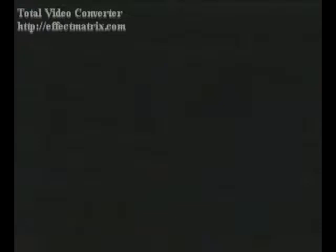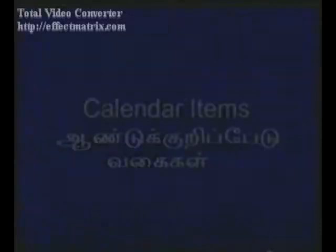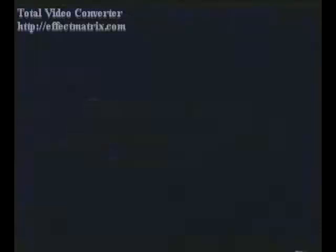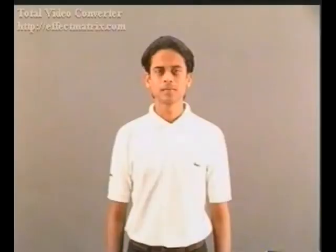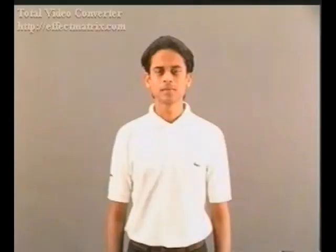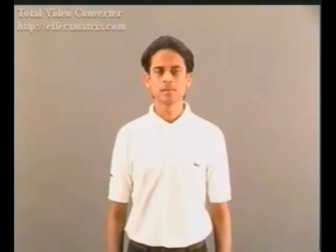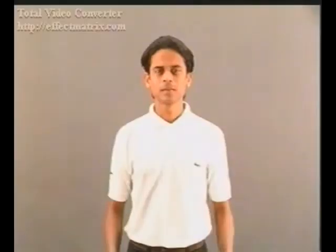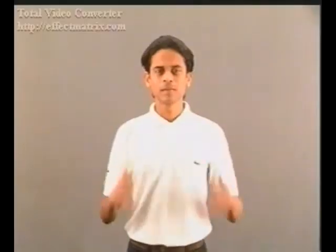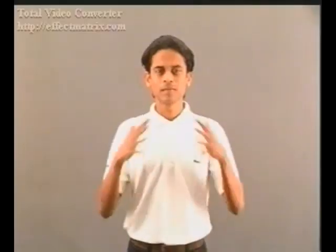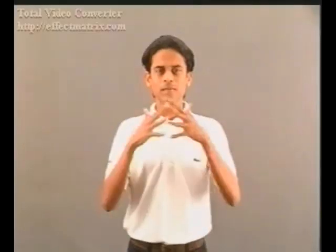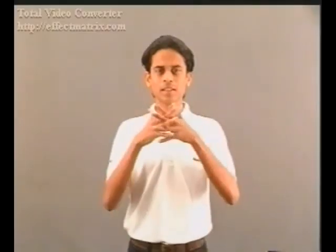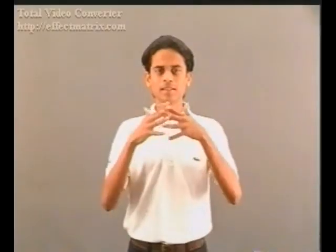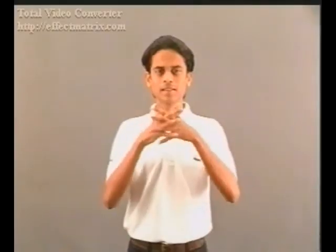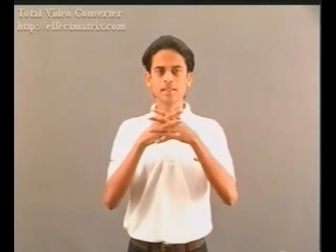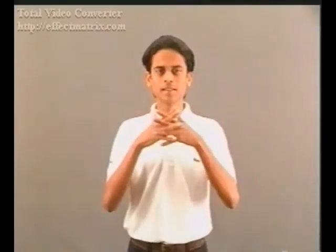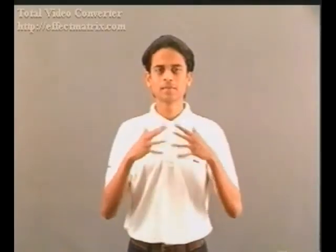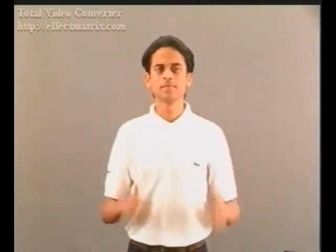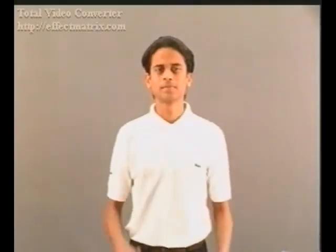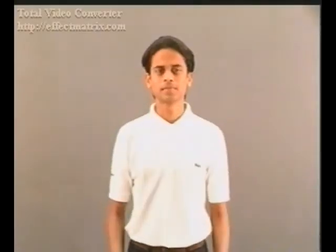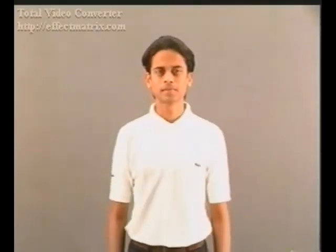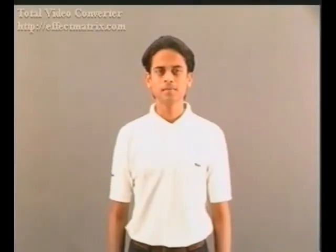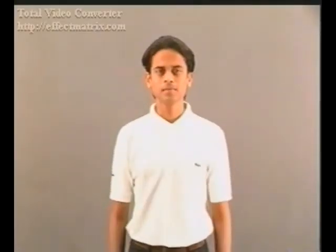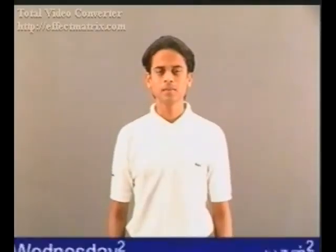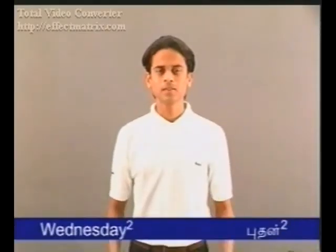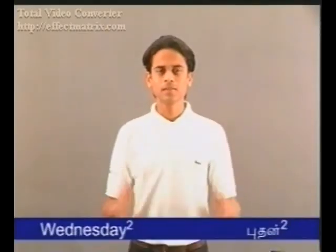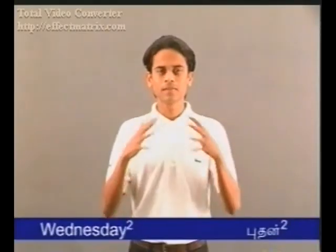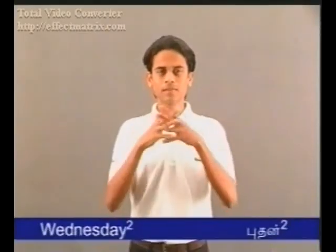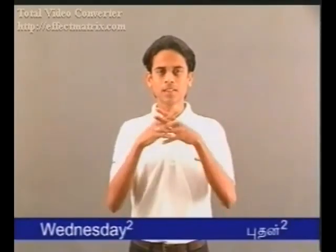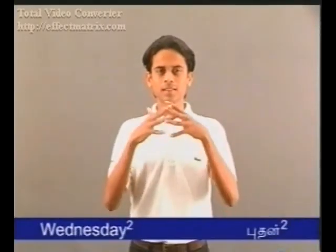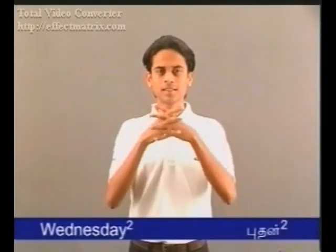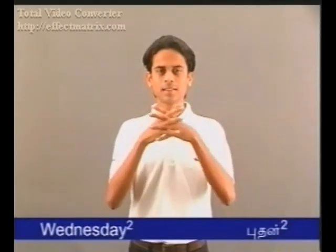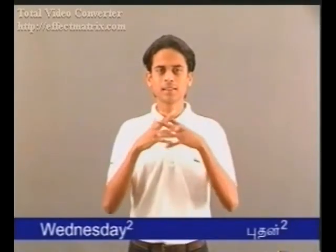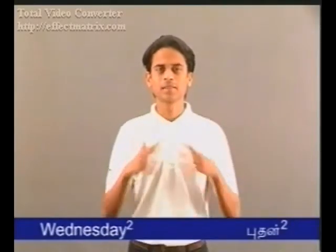wednesday